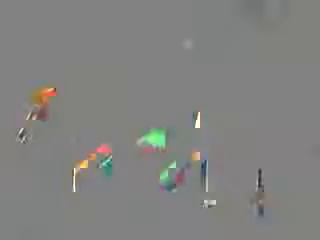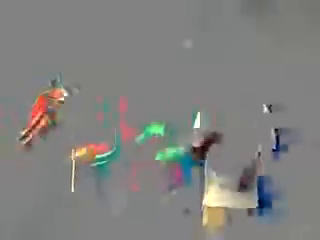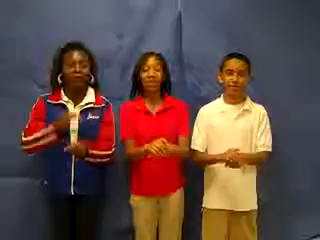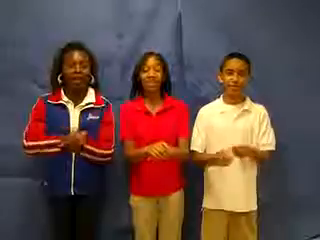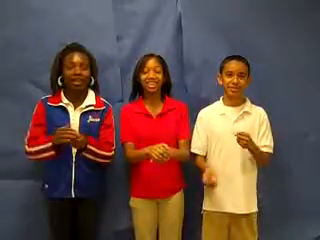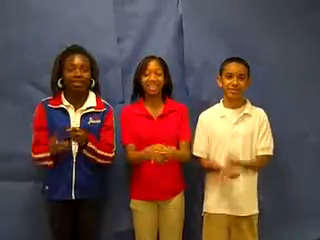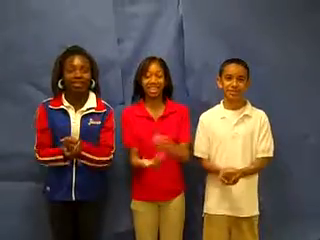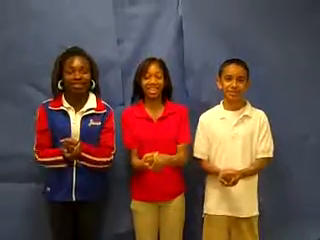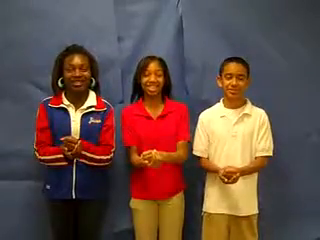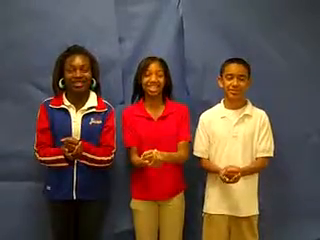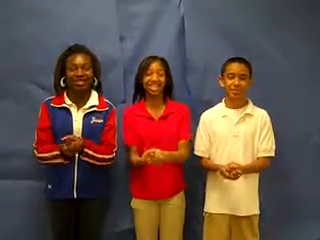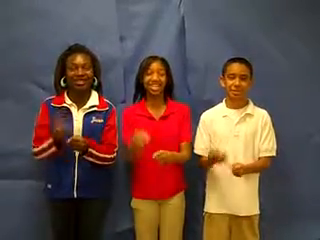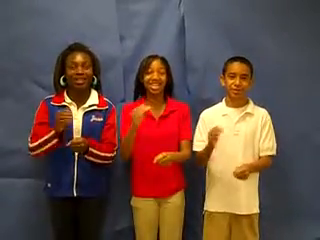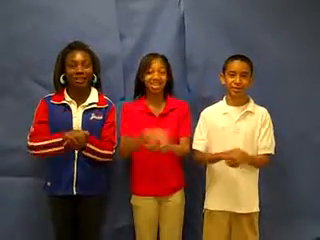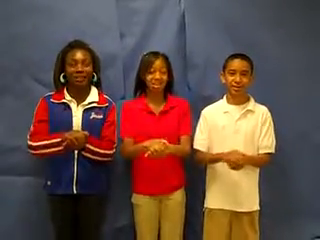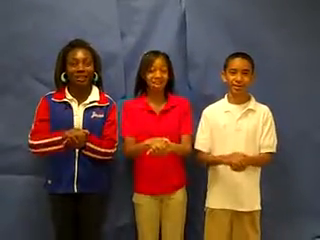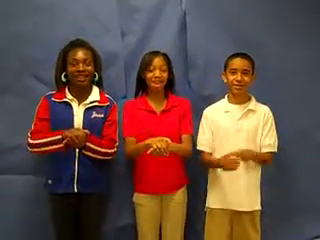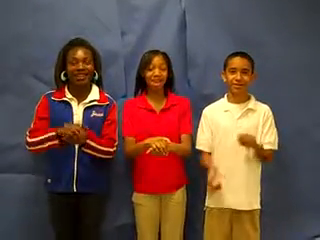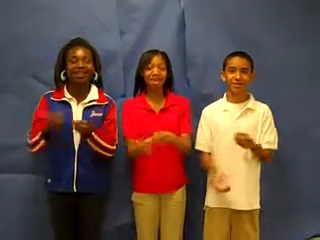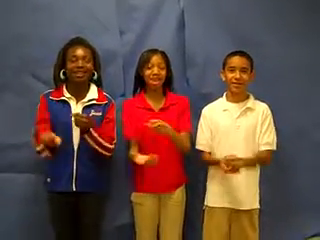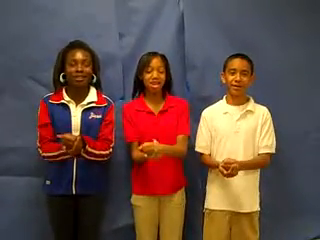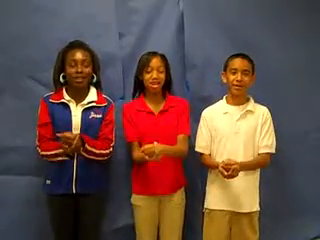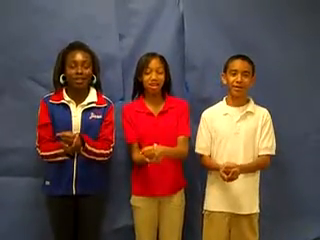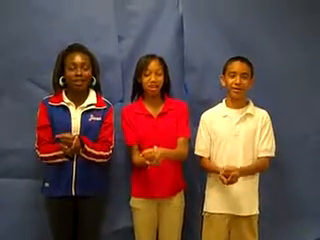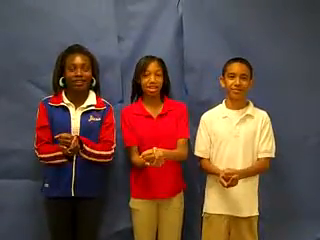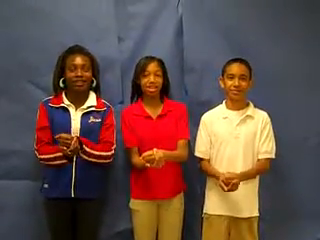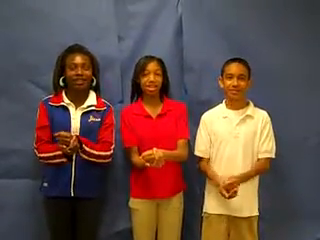Fractions